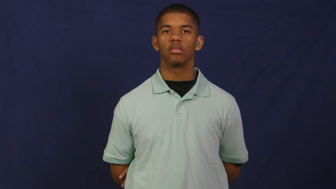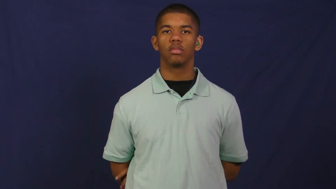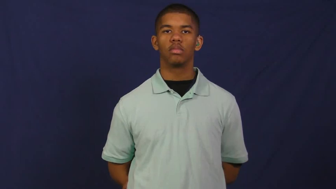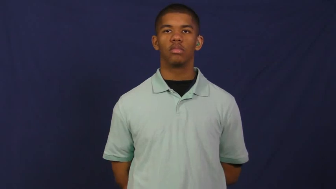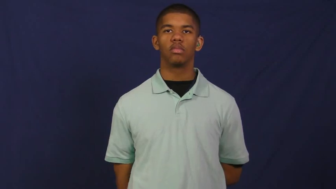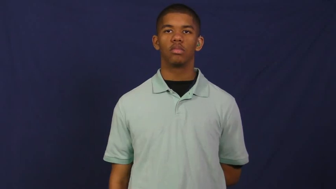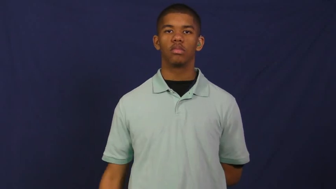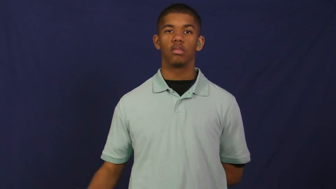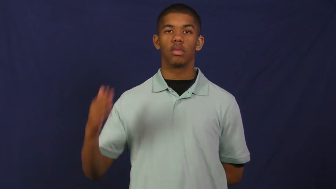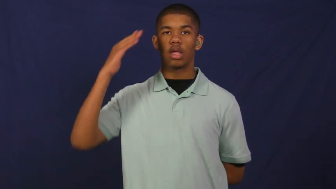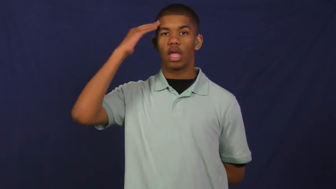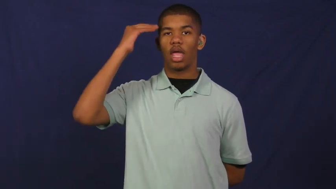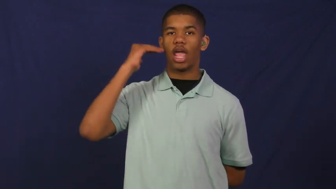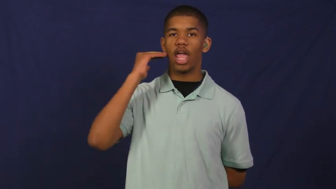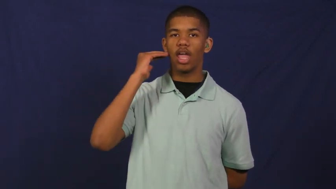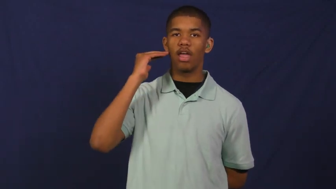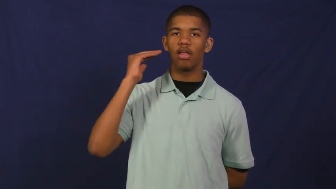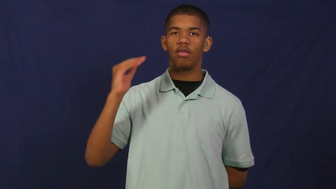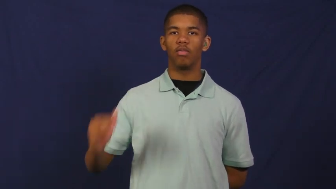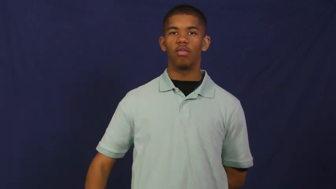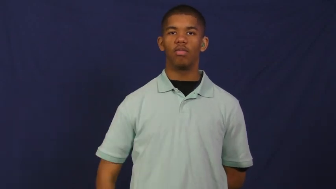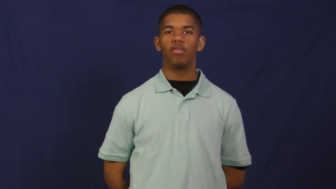bean,noddle,noggin